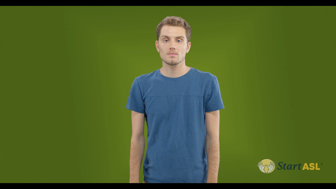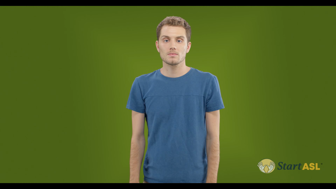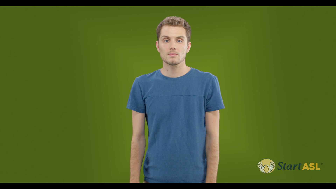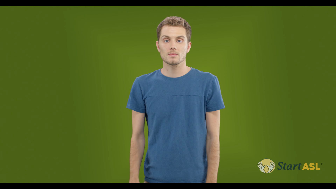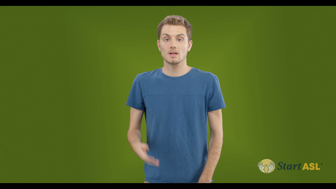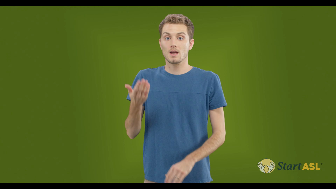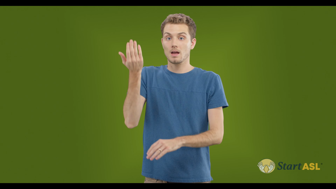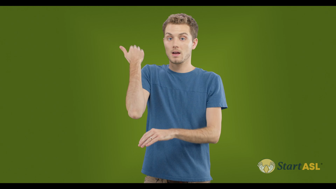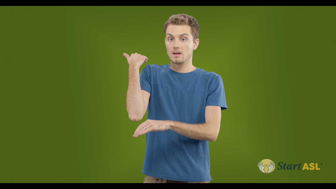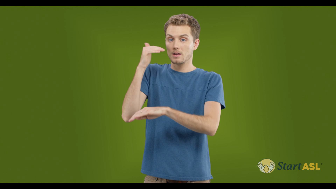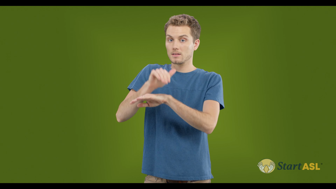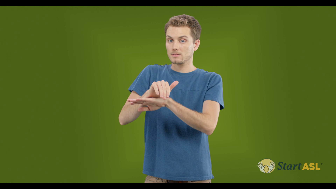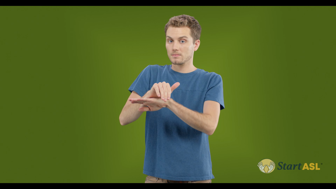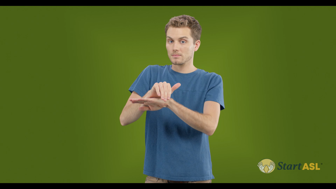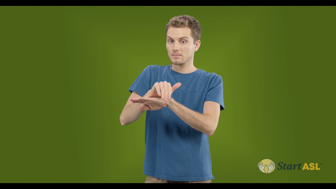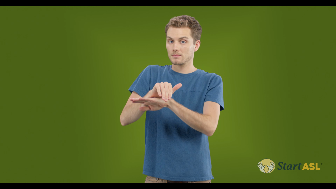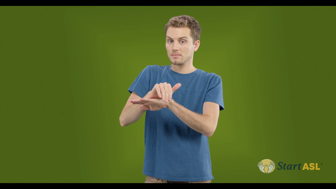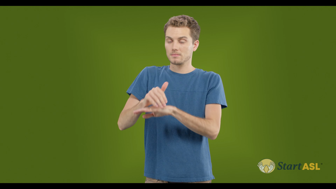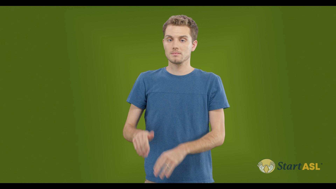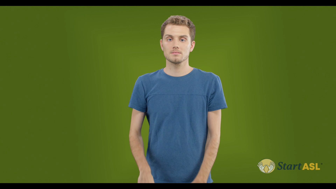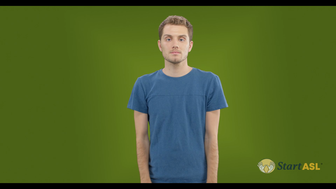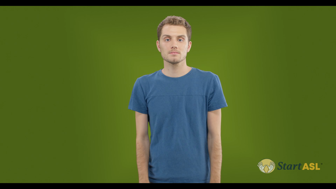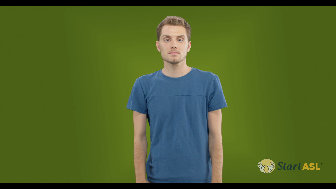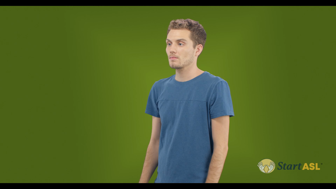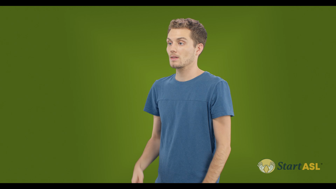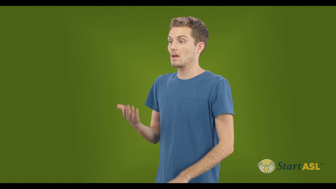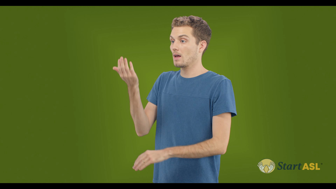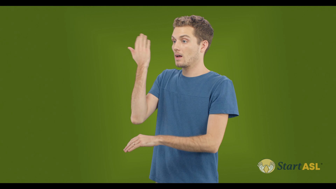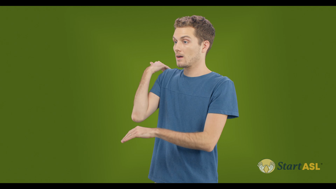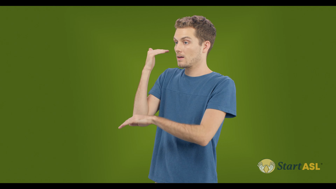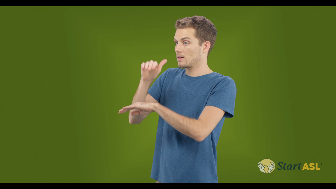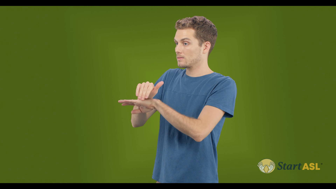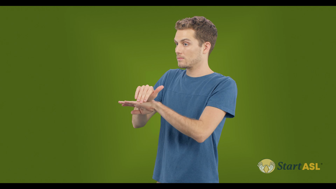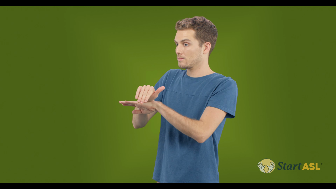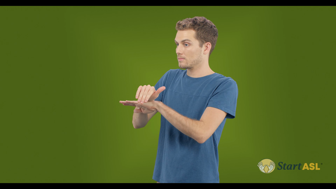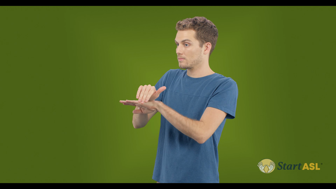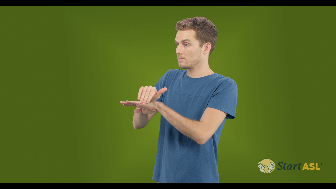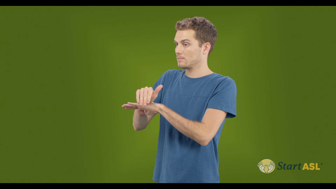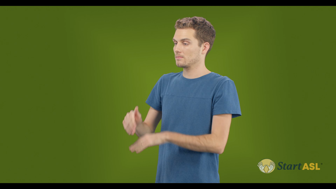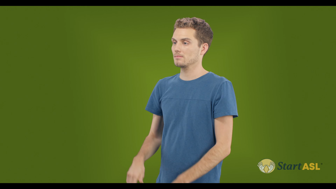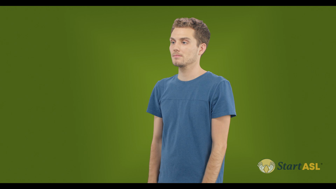last night